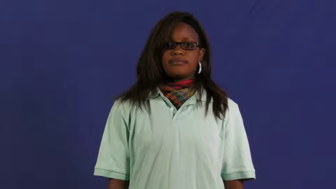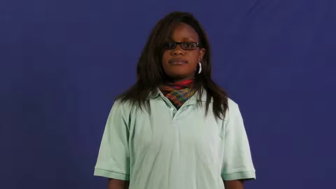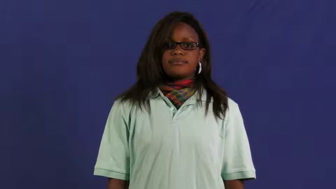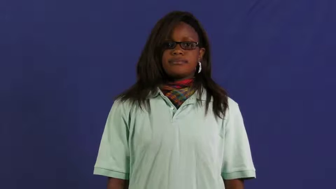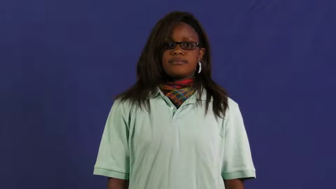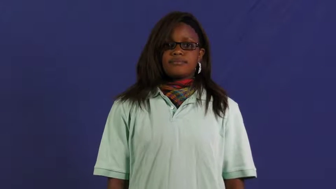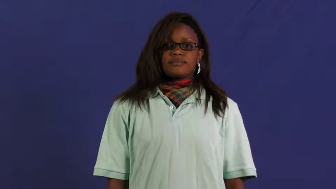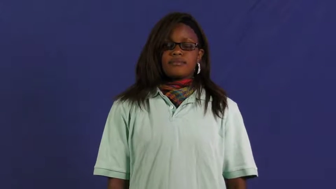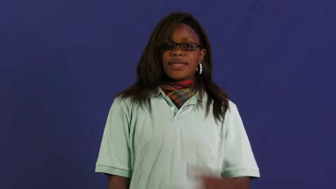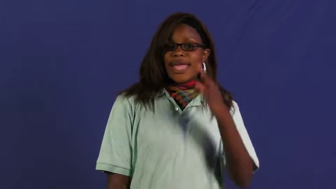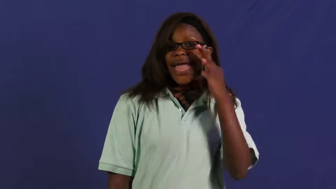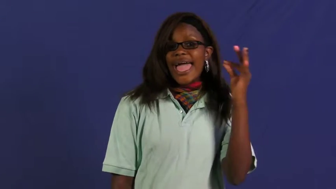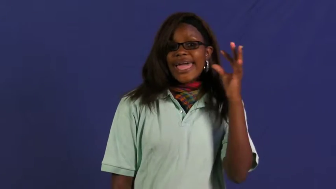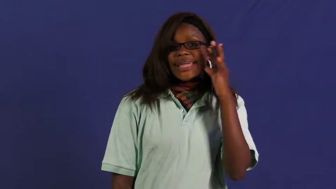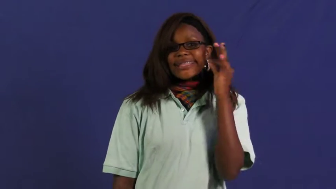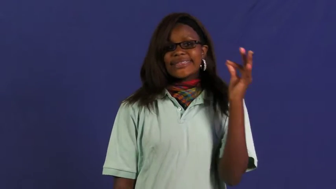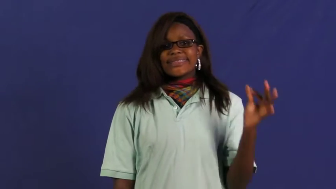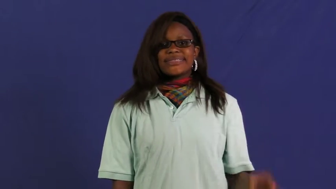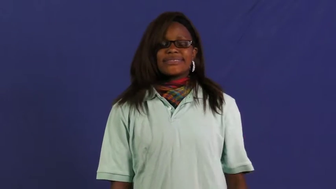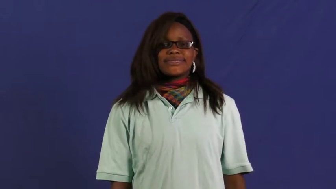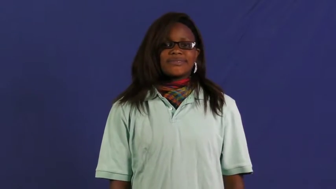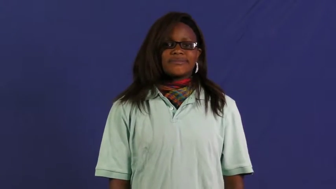kitty,moggy,pussycat,tabby